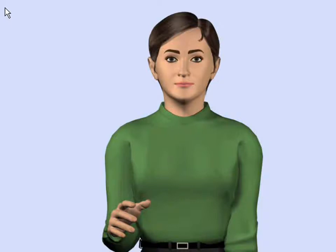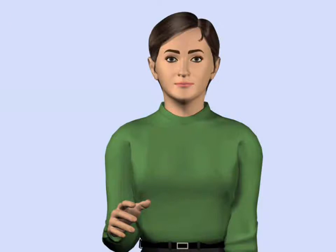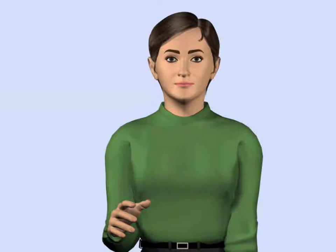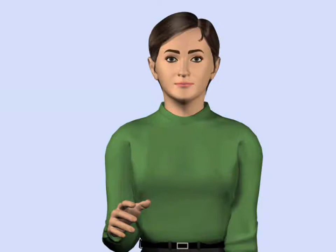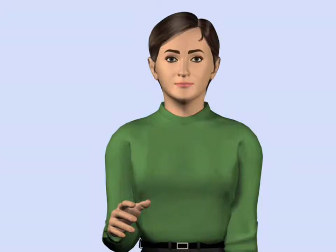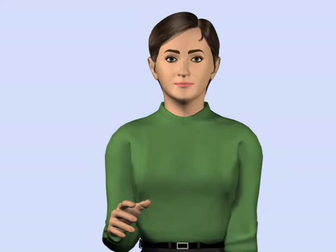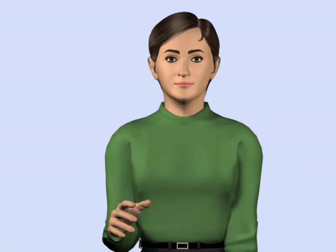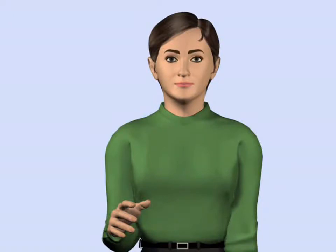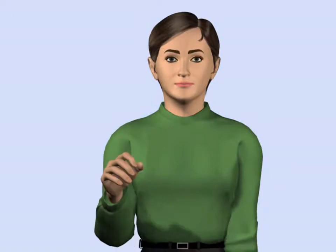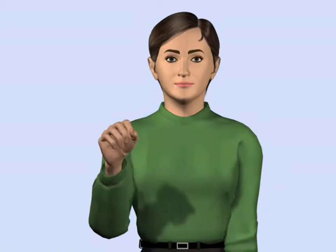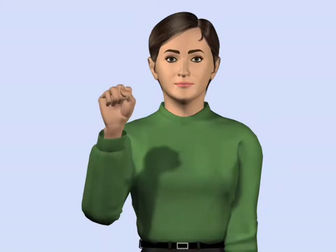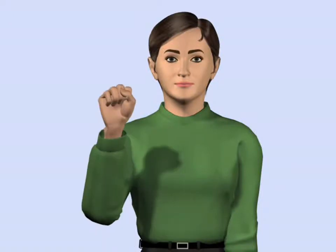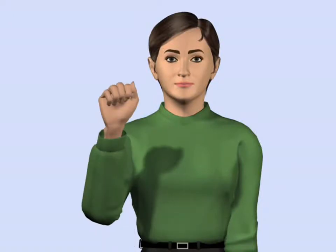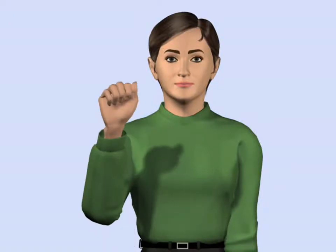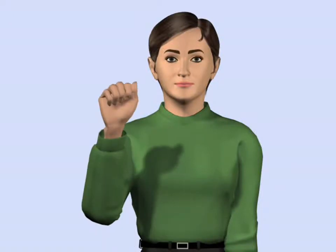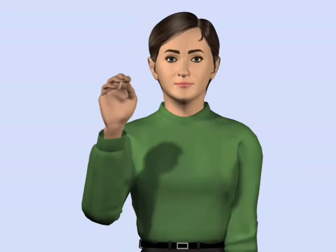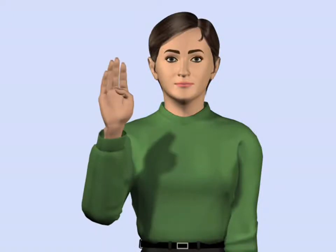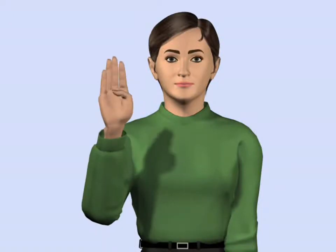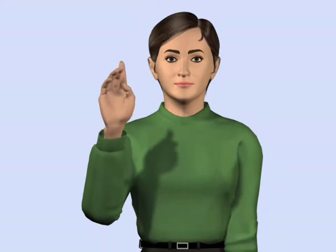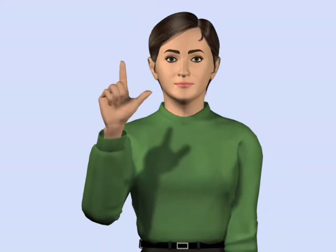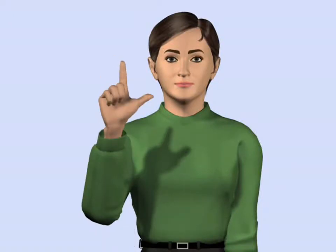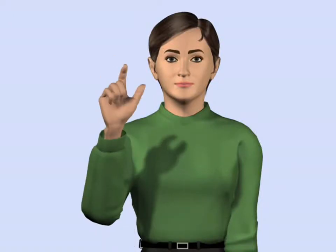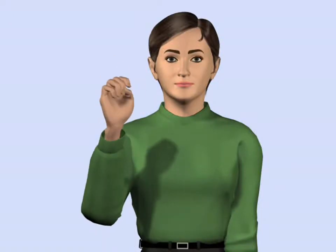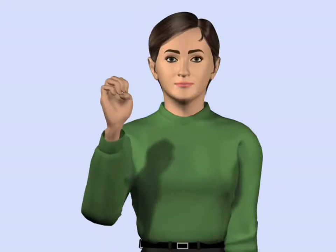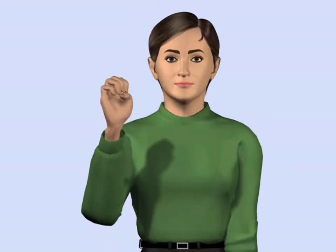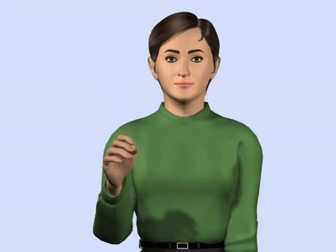sable